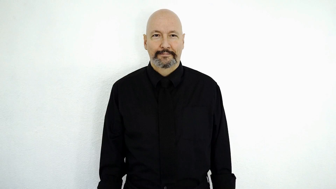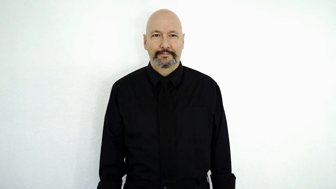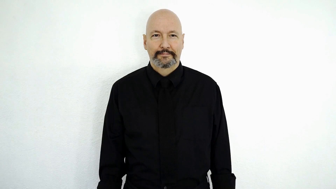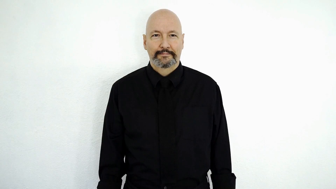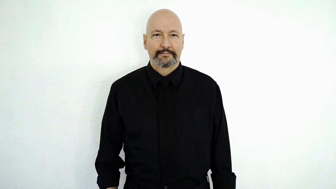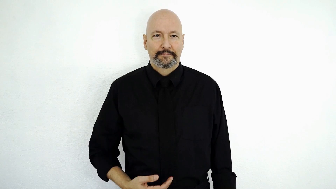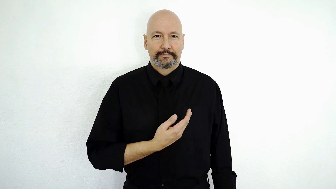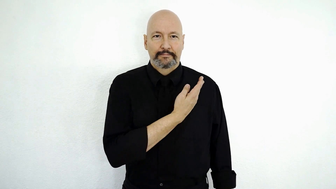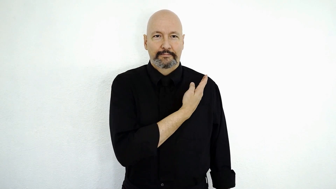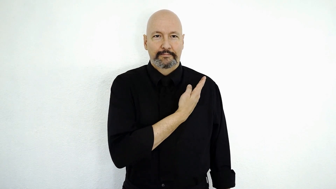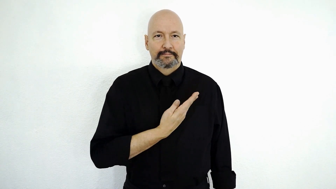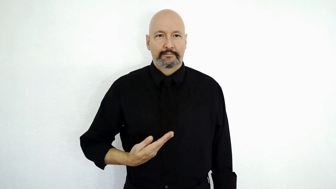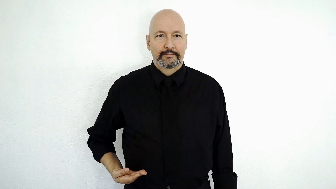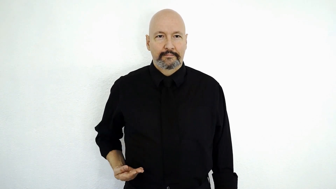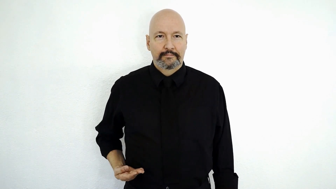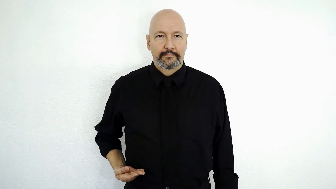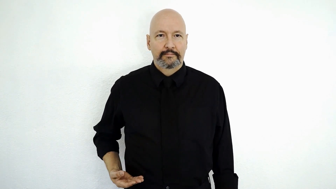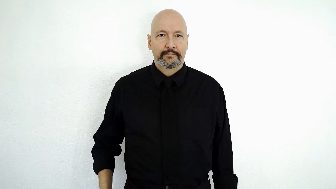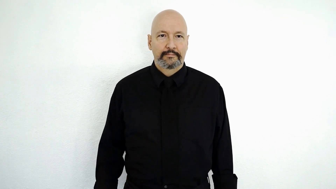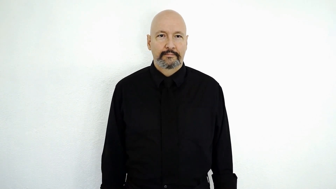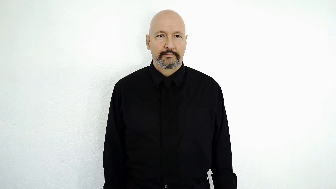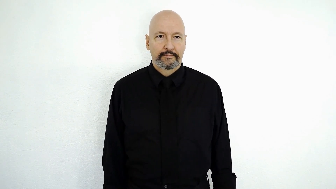Yugoslavia